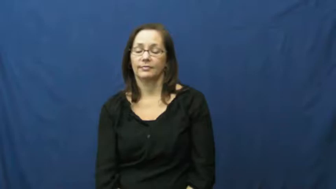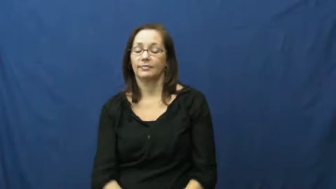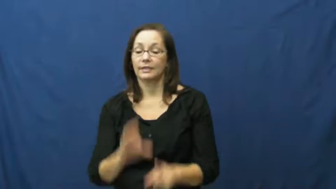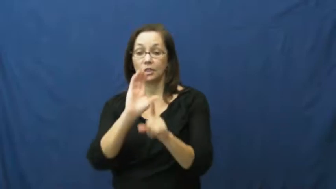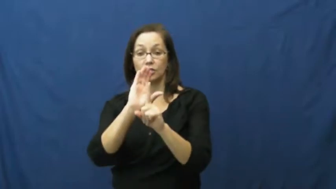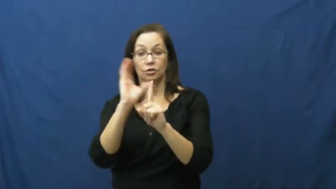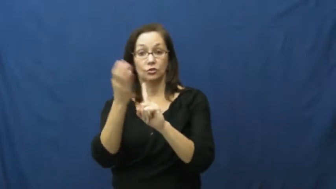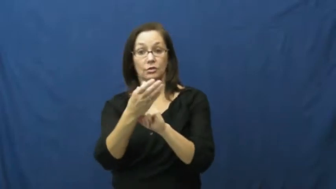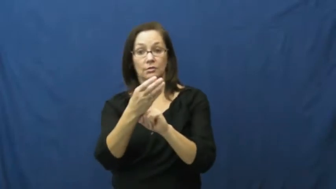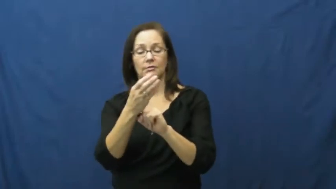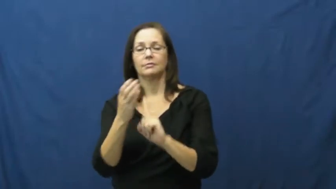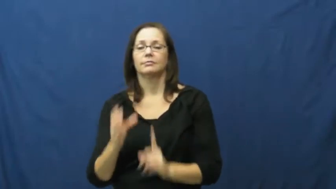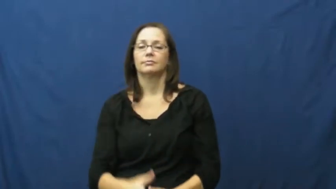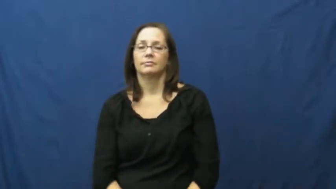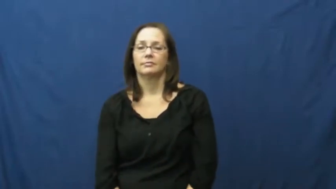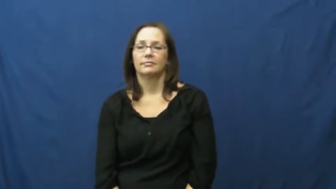culture